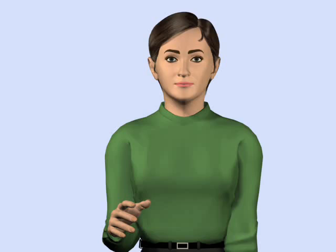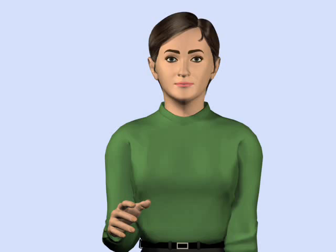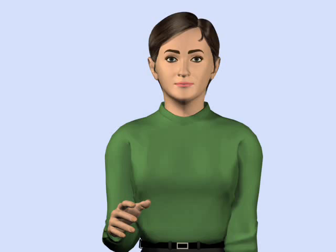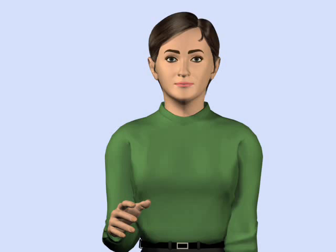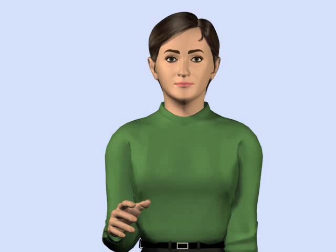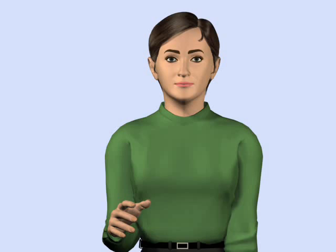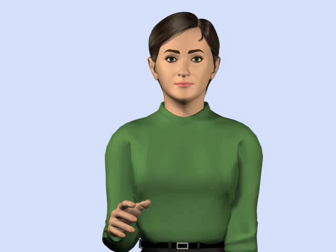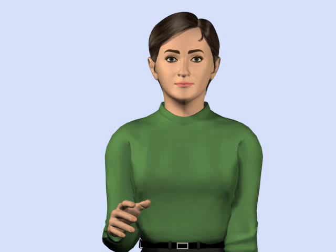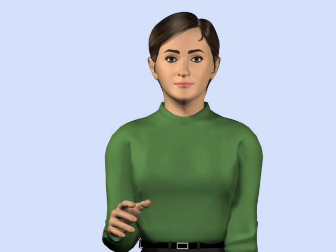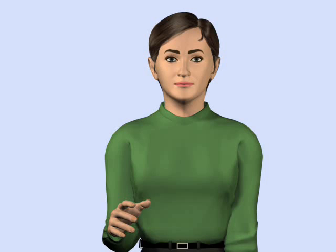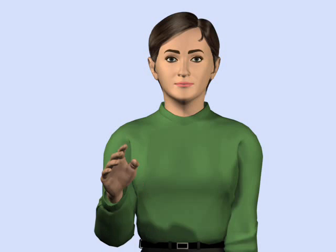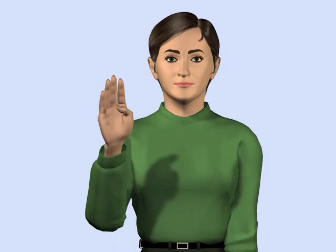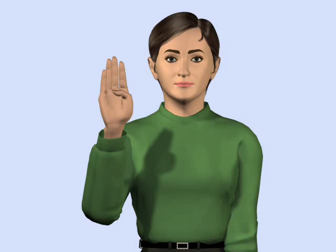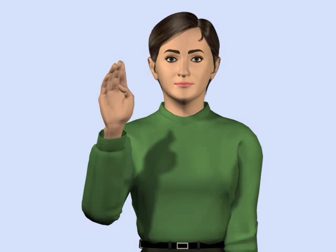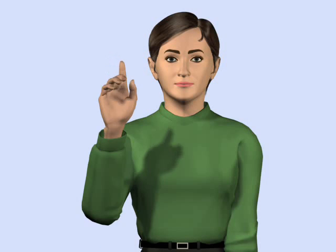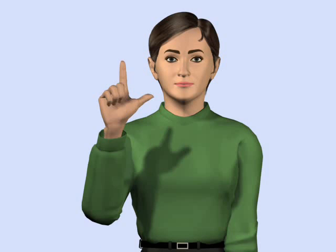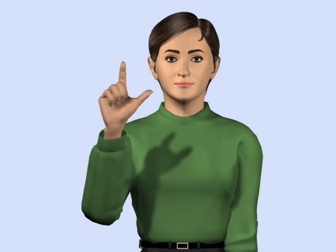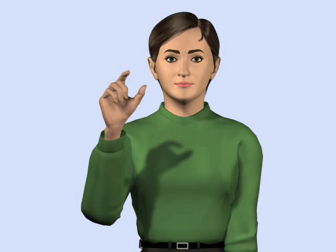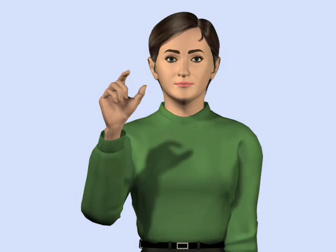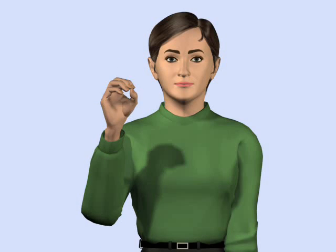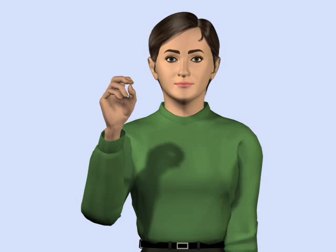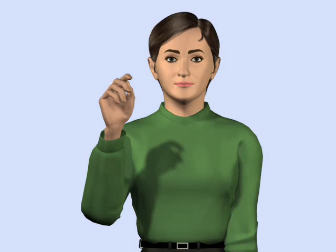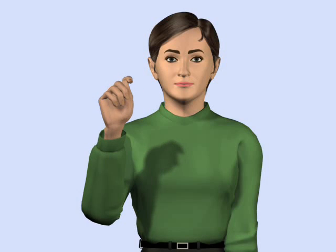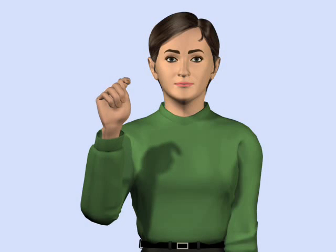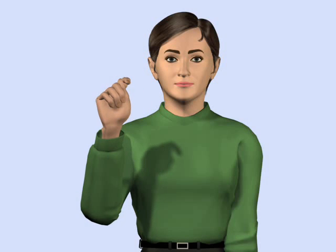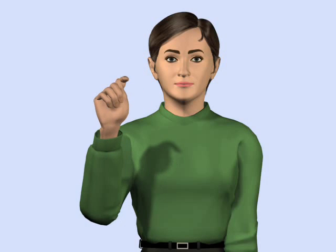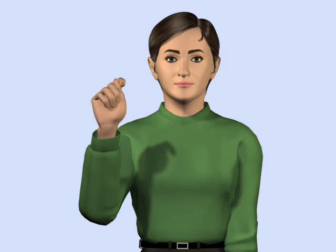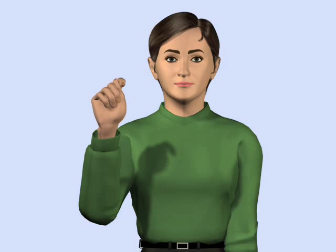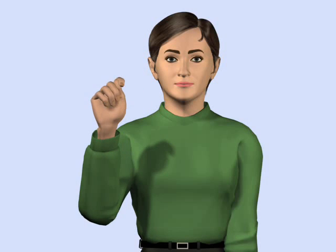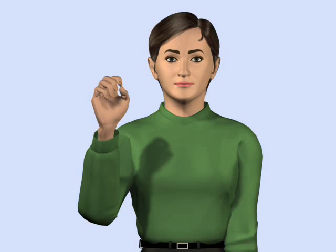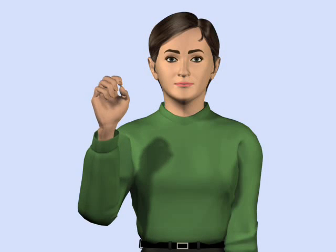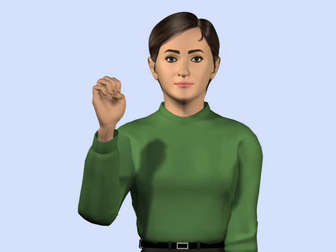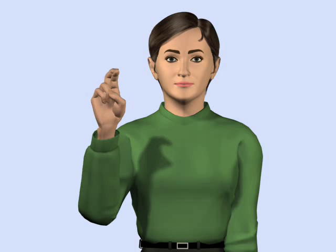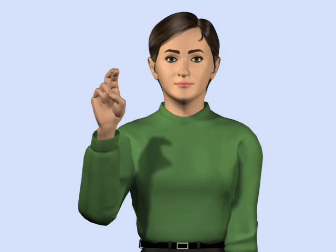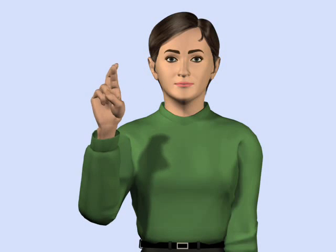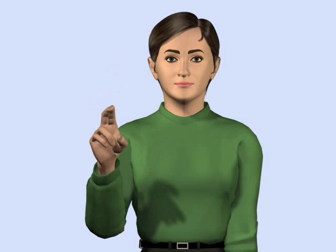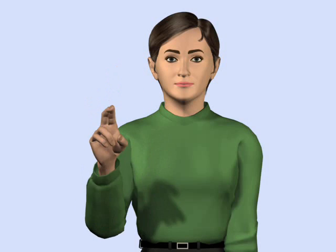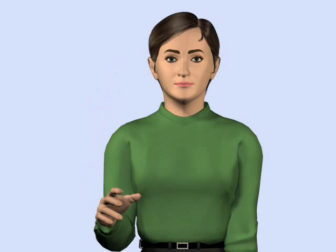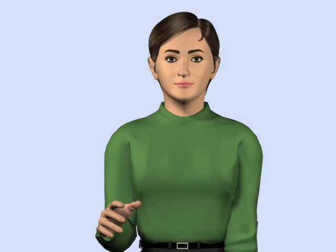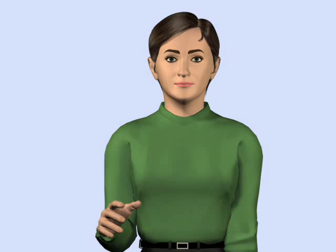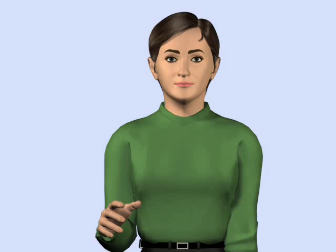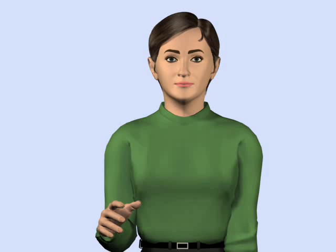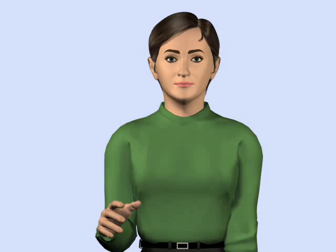blotter-ink